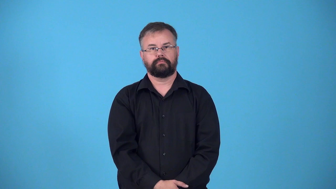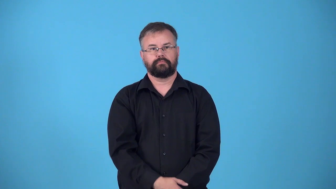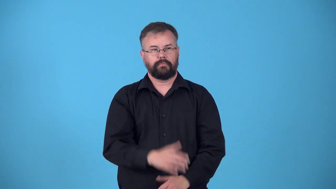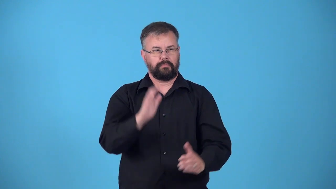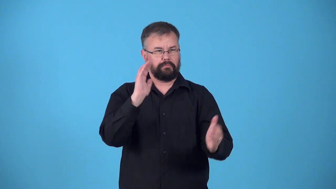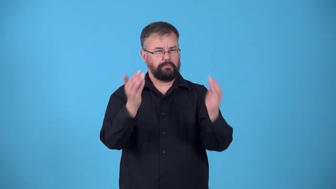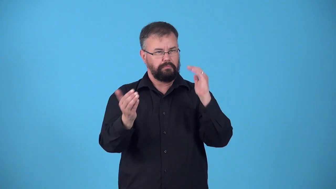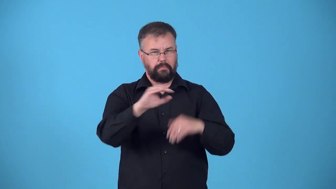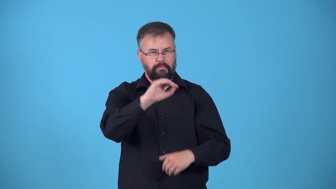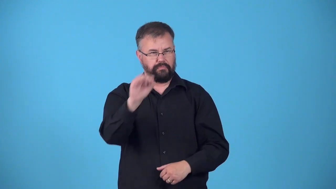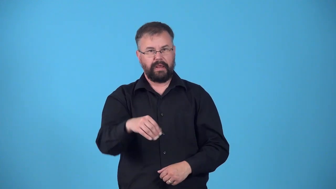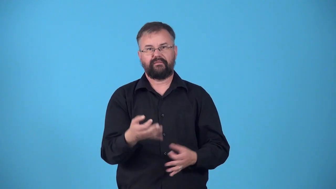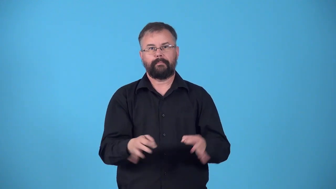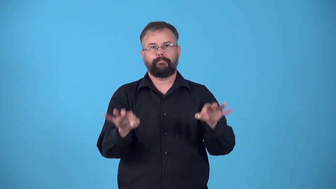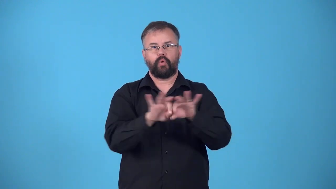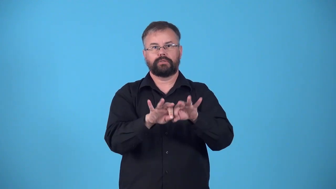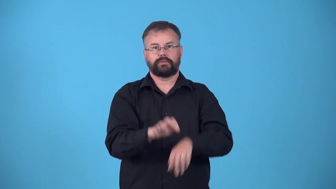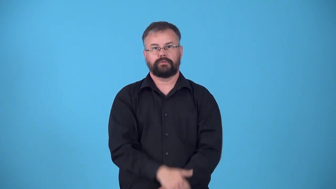proportion-the degree of importance of something